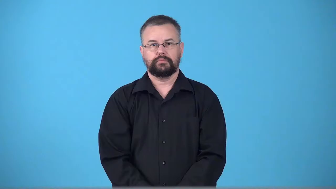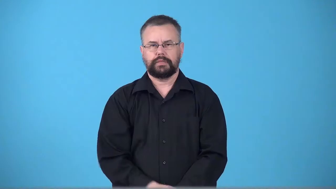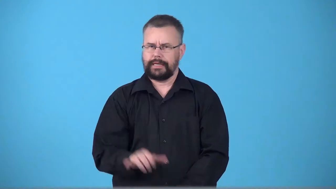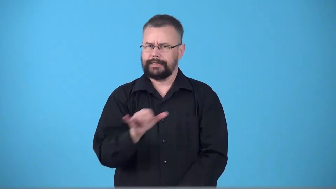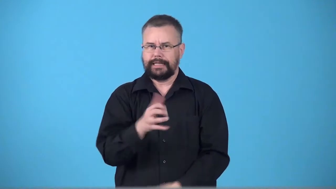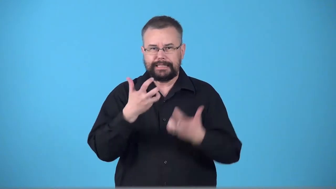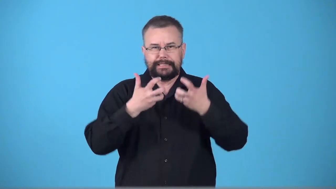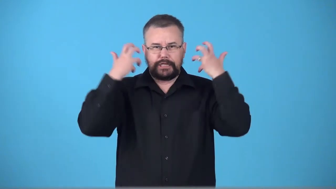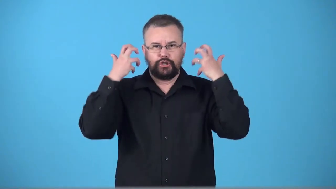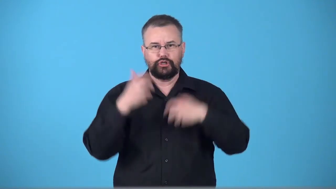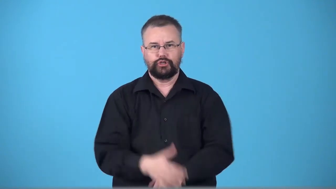tigerlike,tigerish